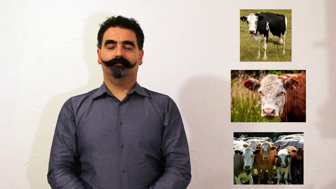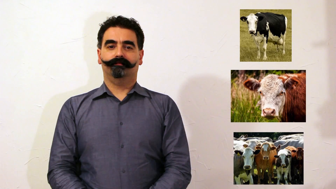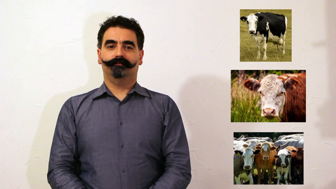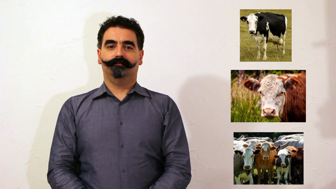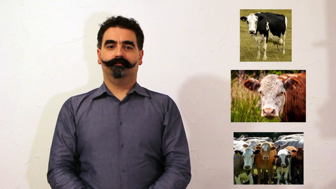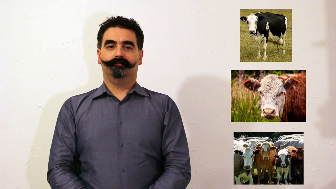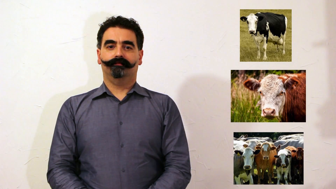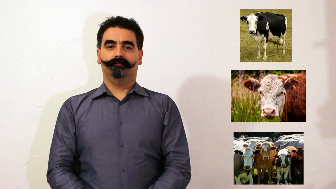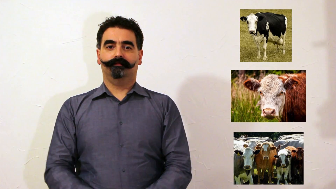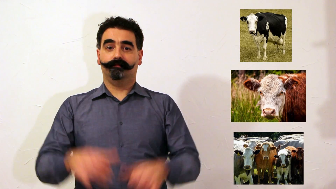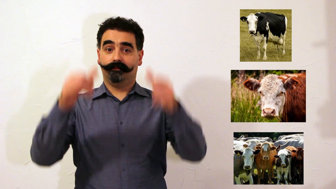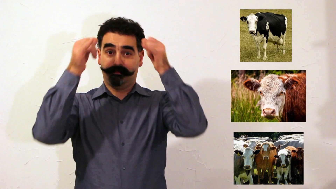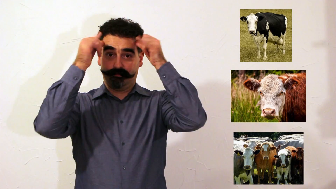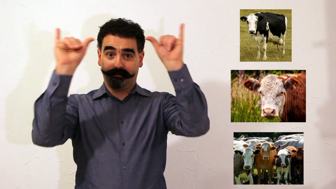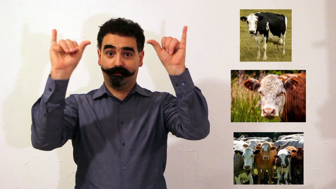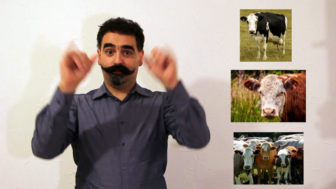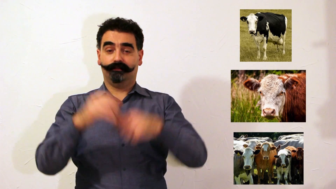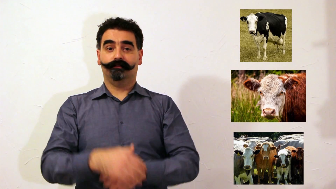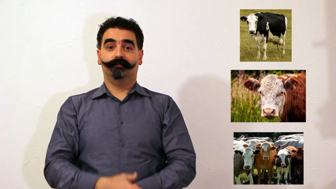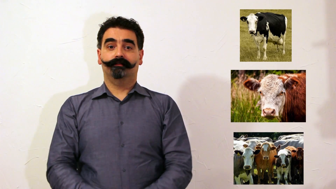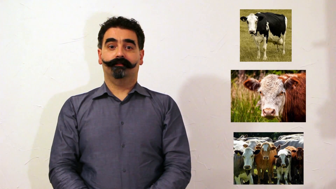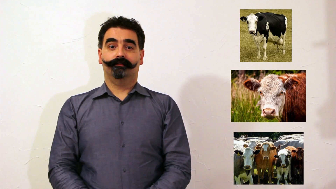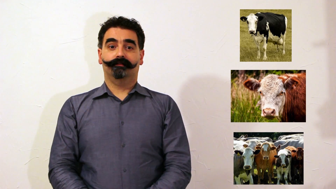Cow